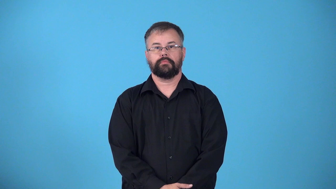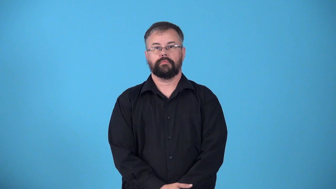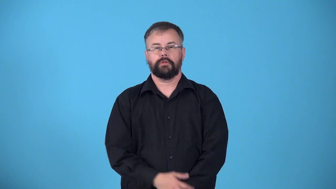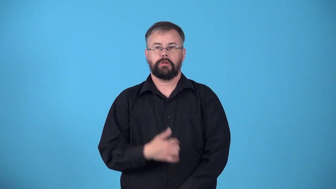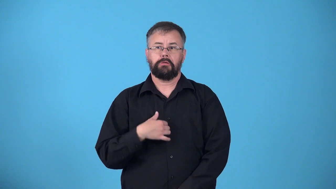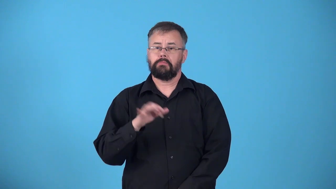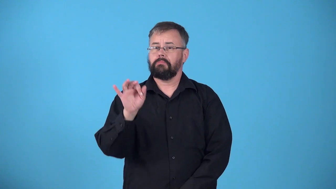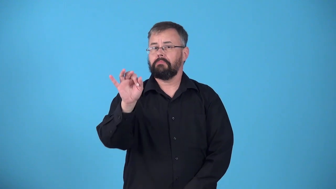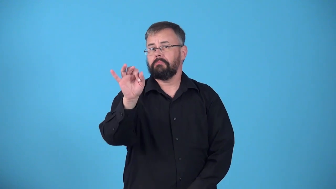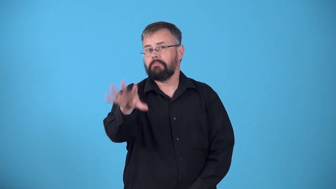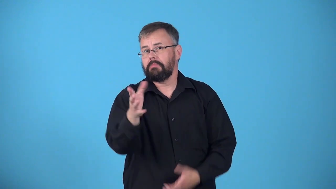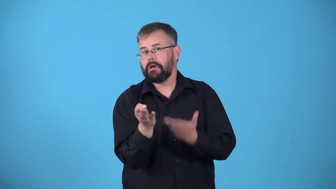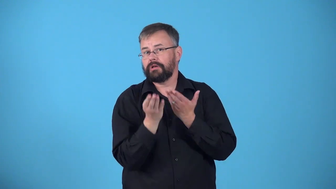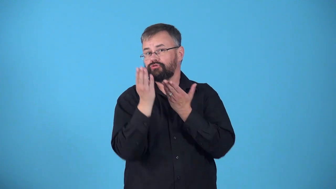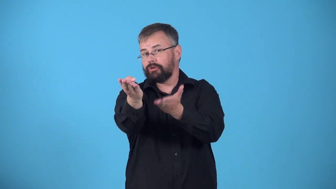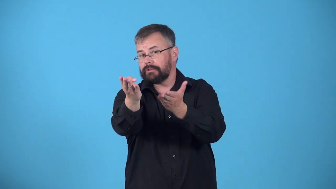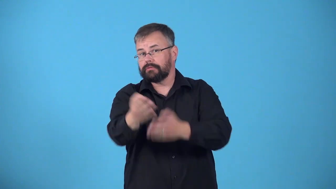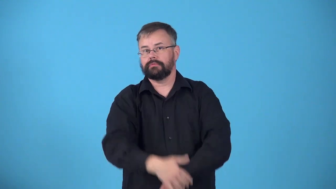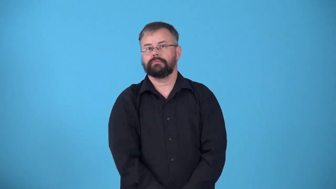how about